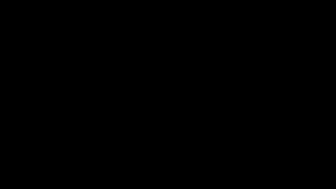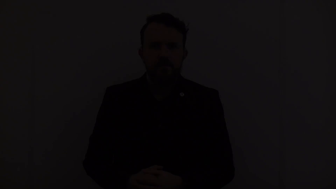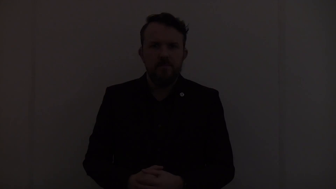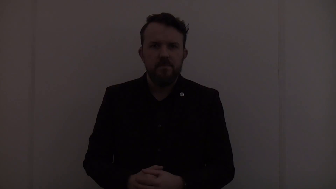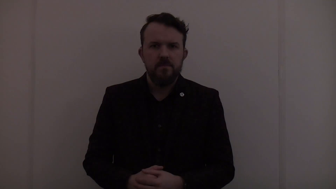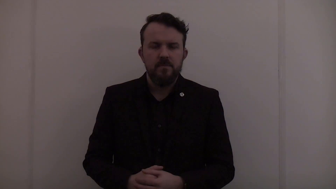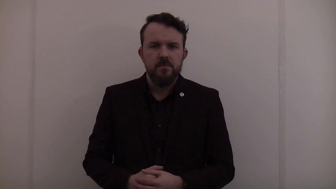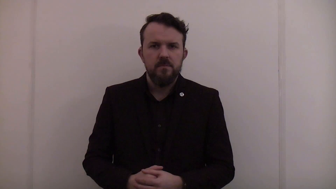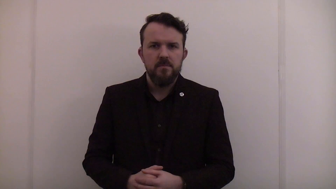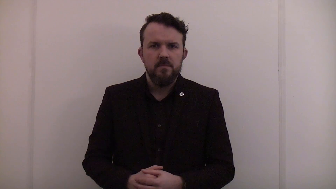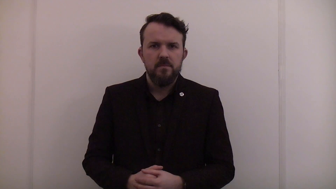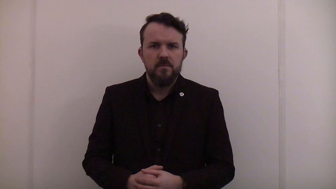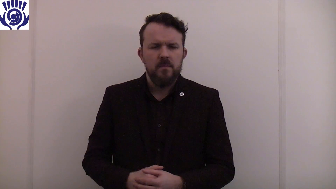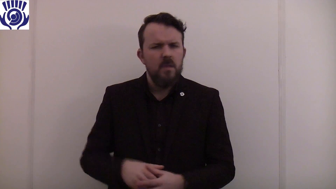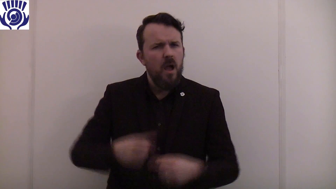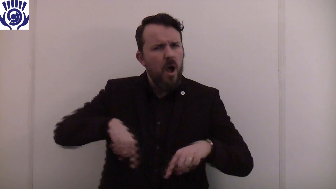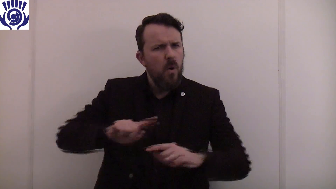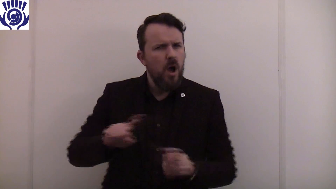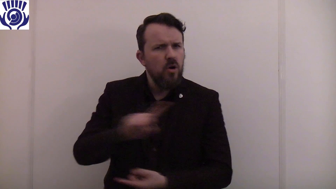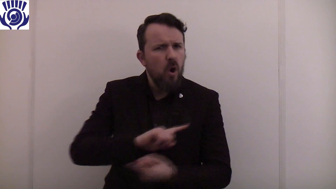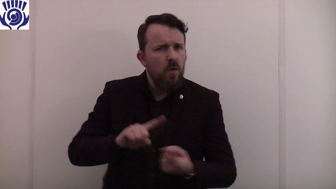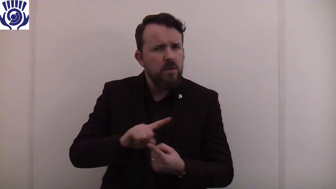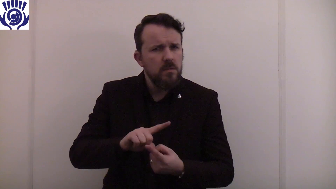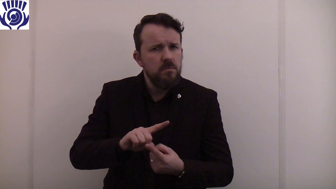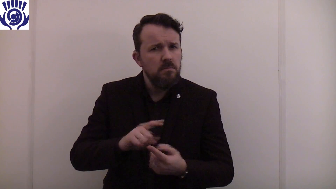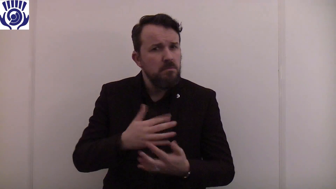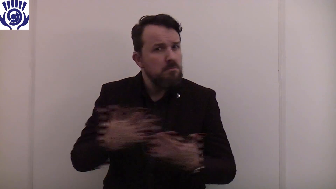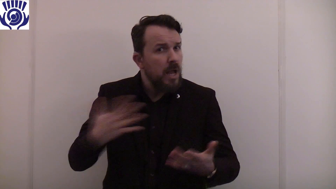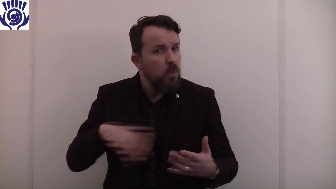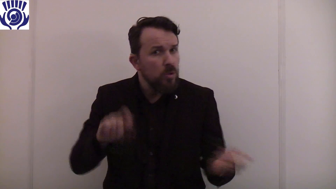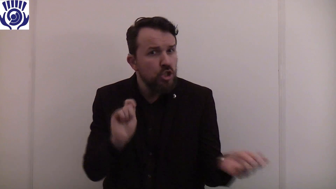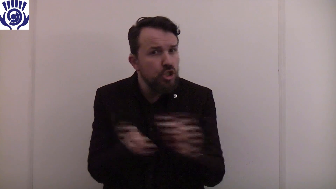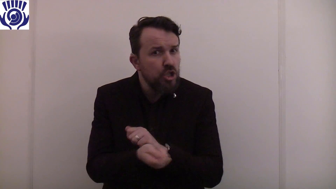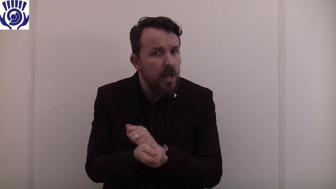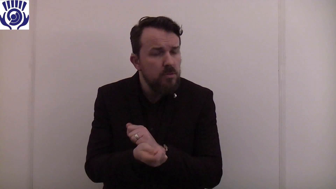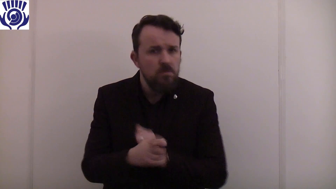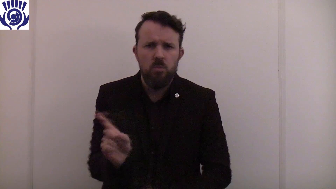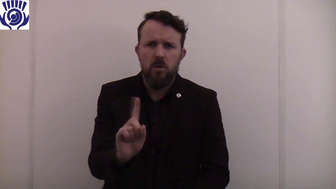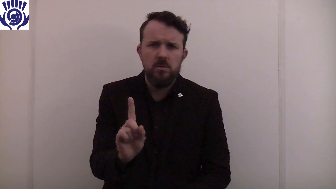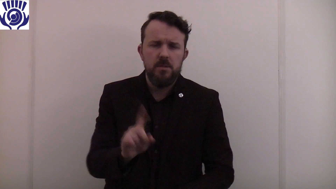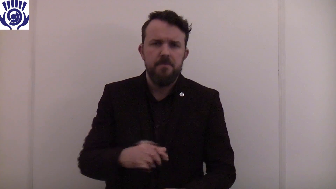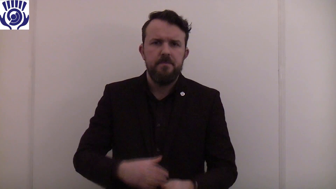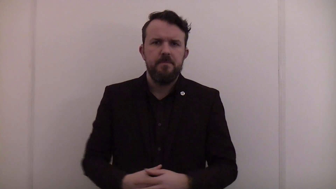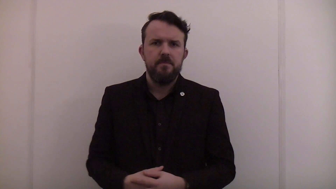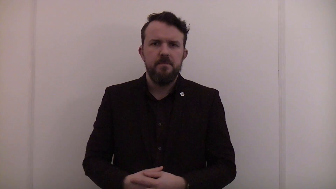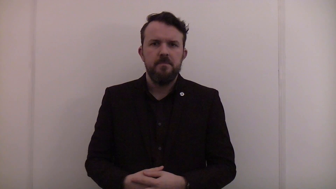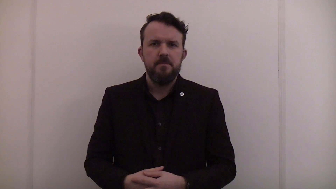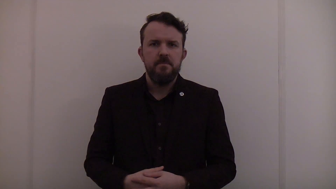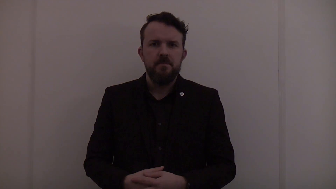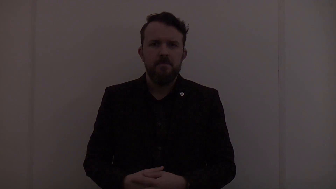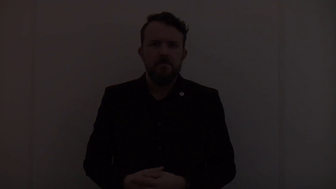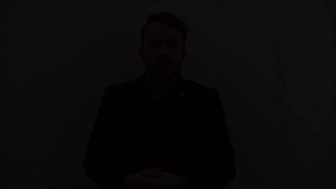What would you like to change about the conference